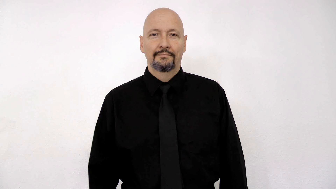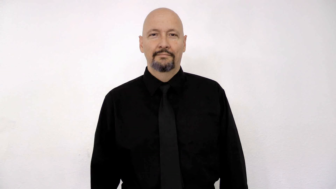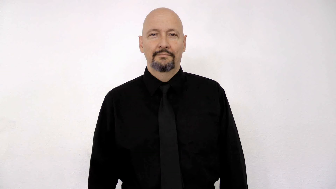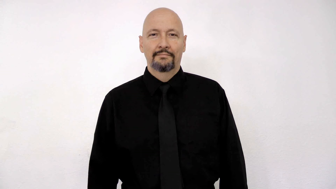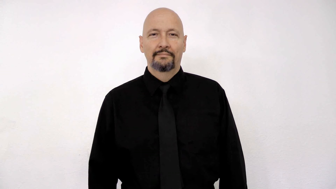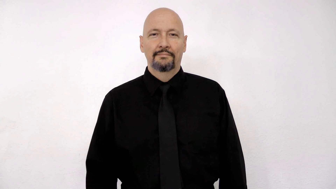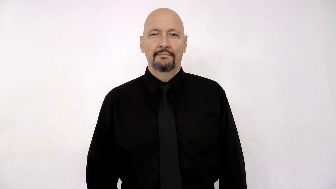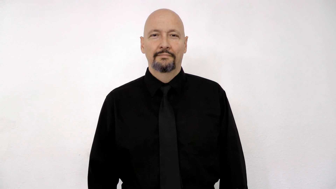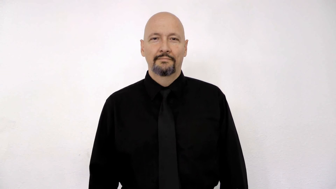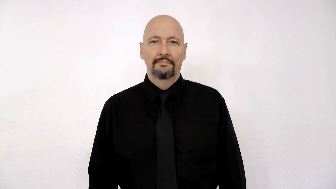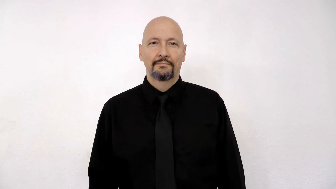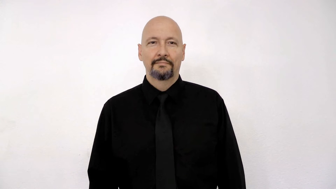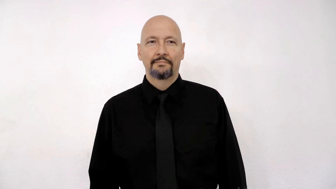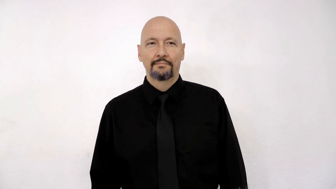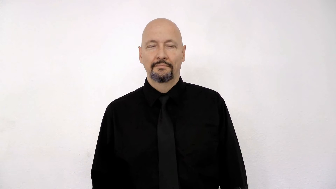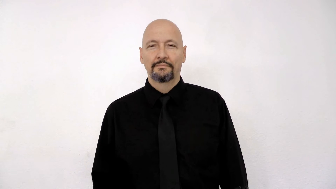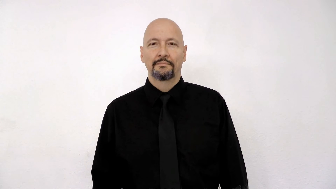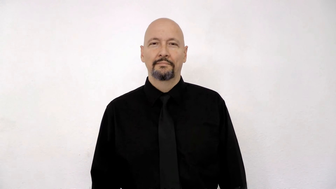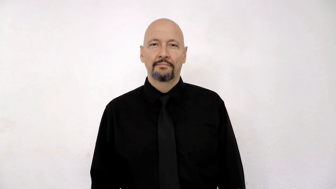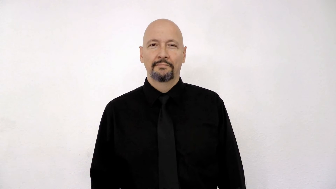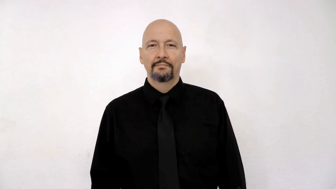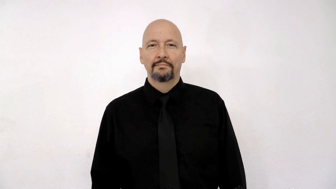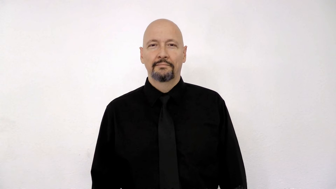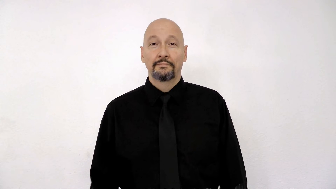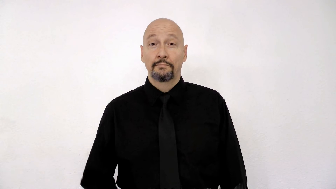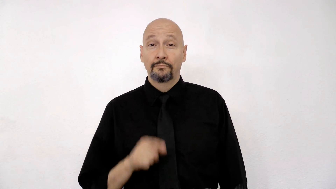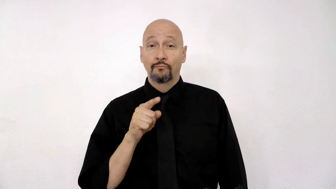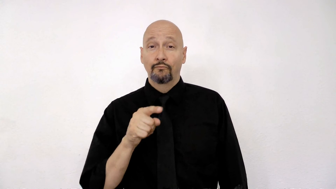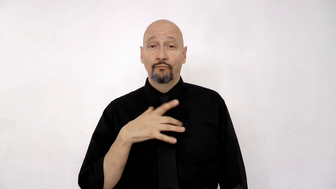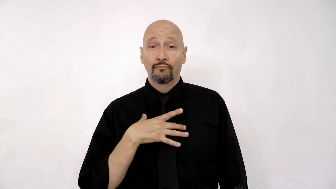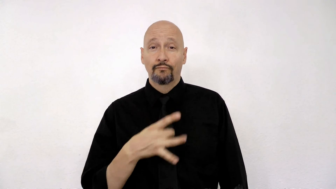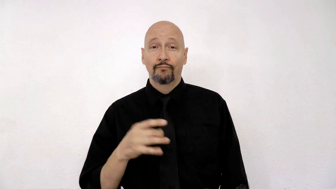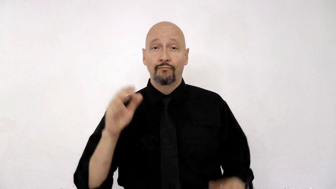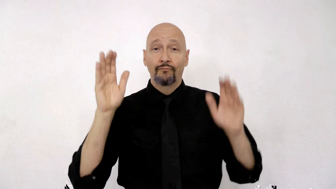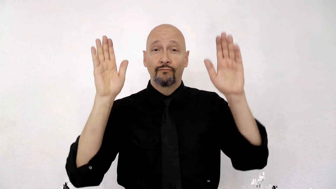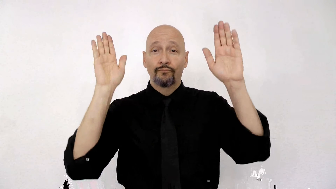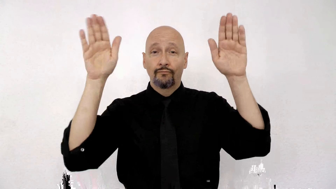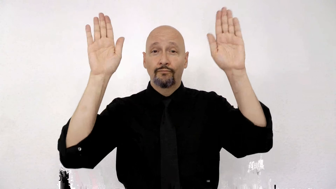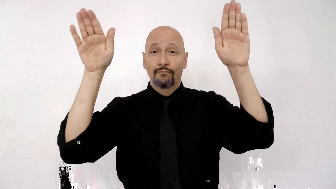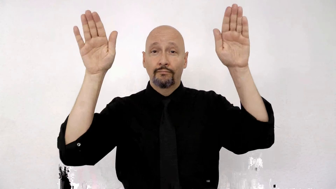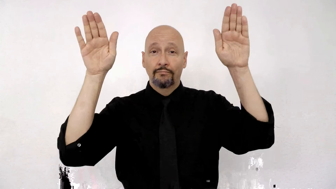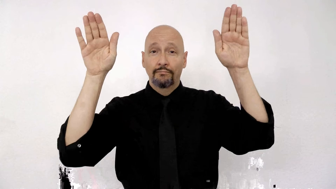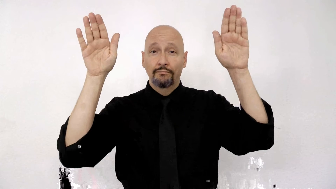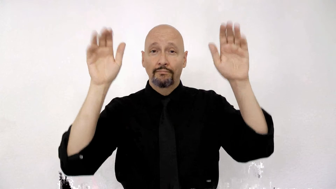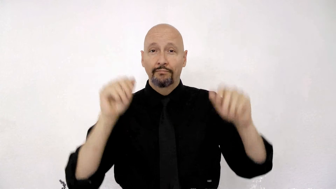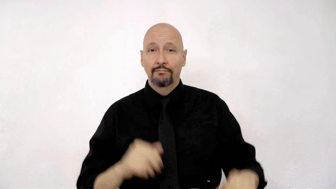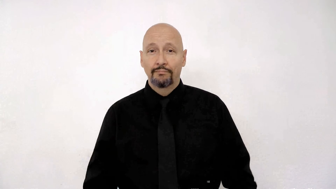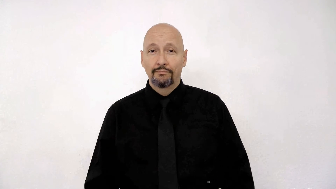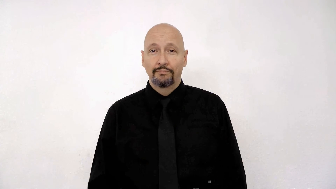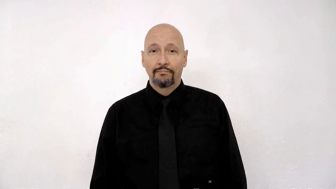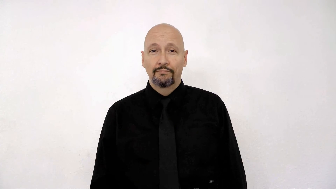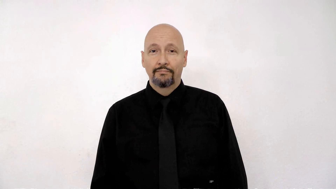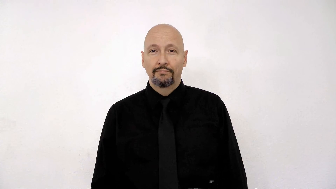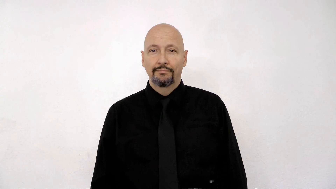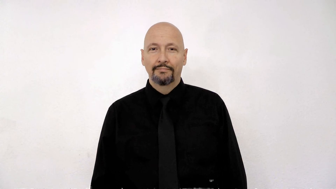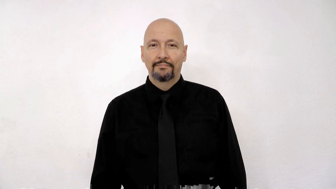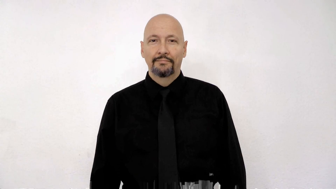YOU LIKE VOLLEYBALL?